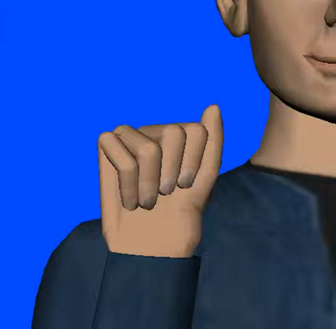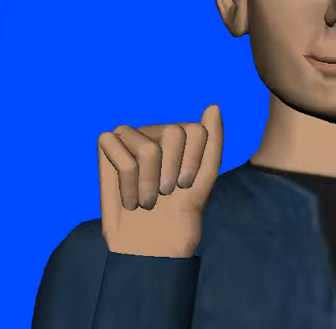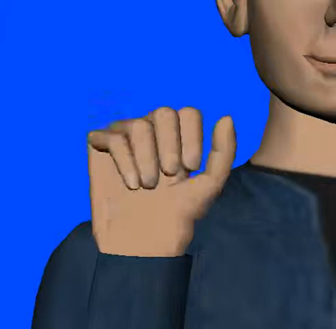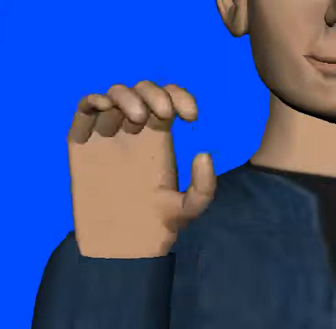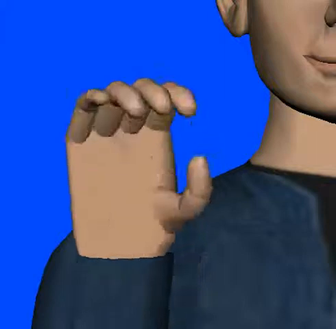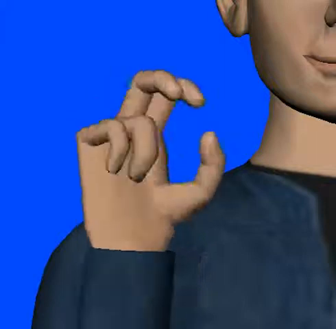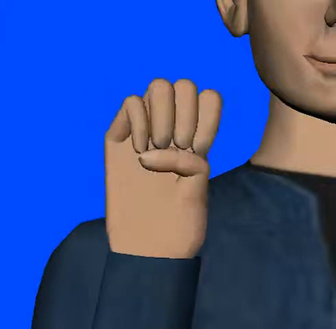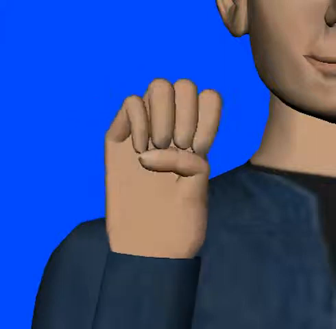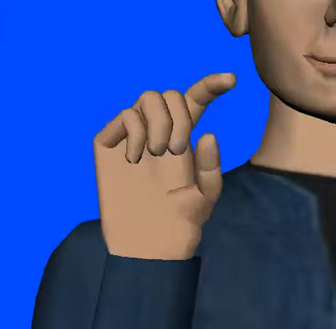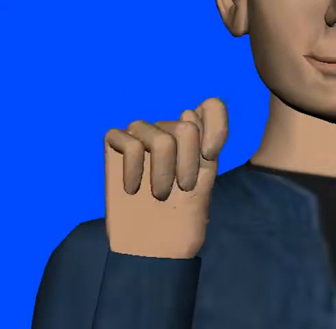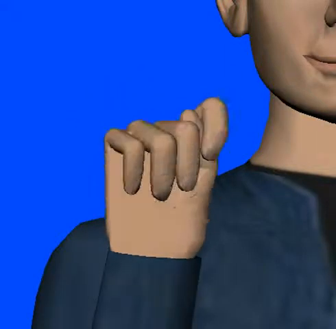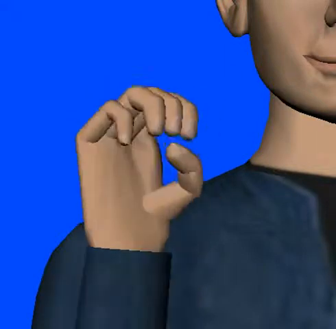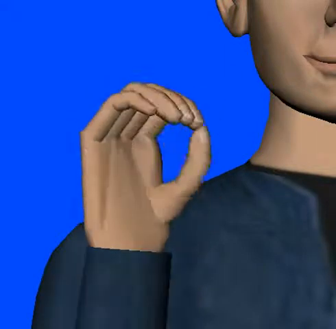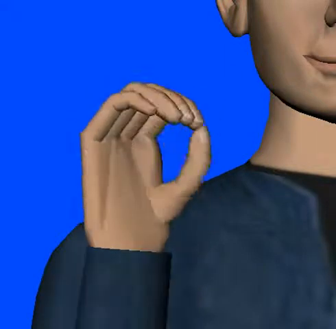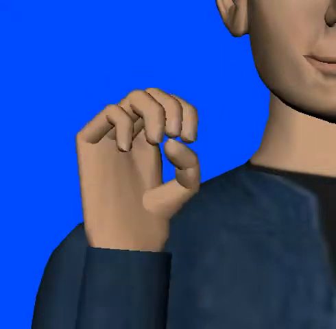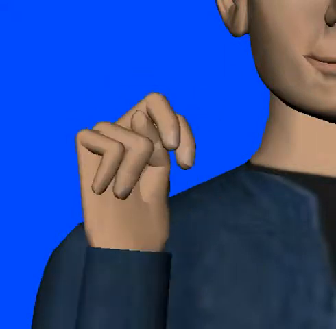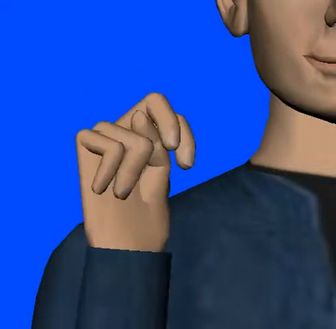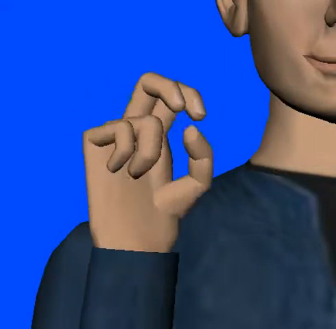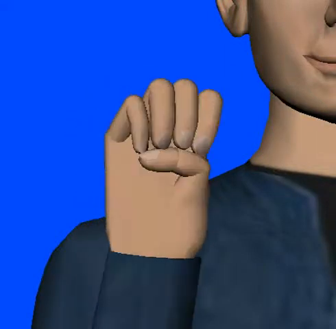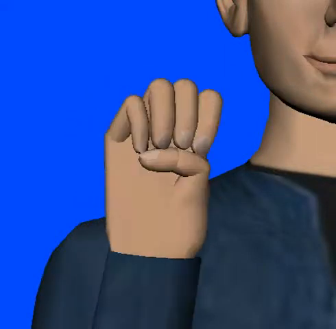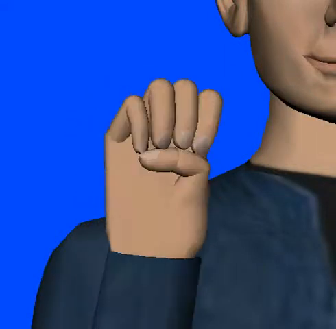acetone